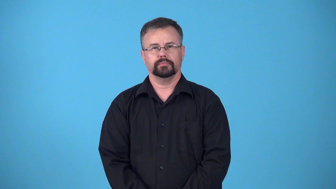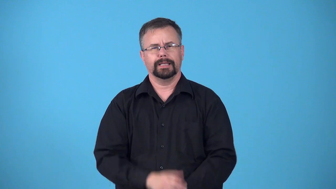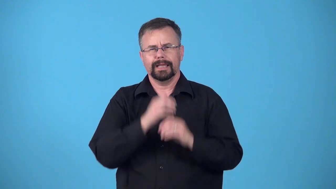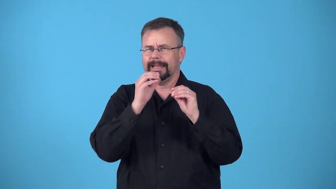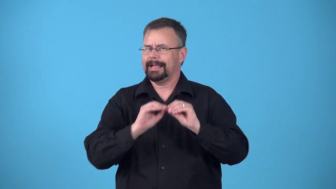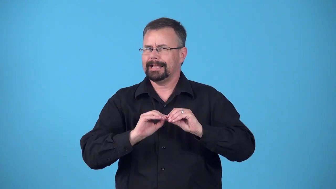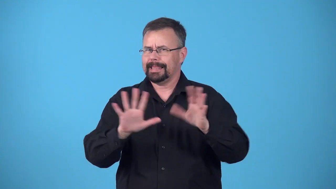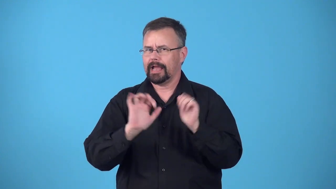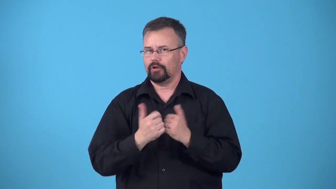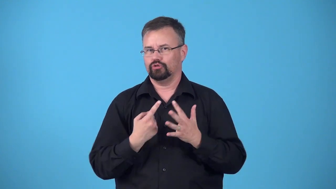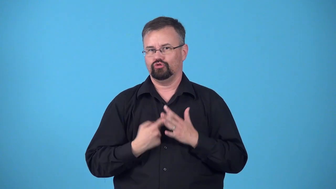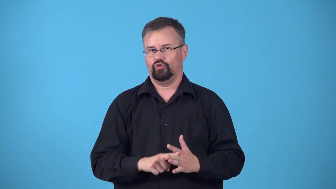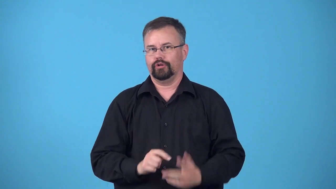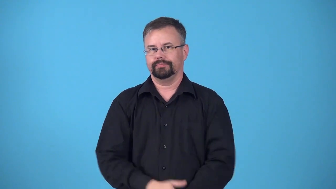which came first the chicken or the egg